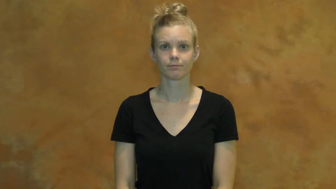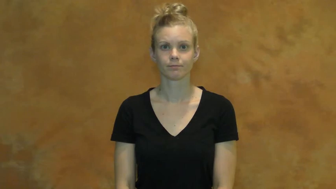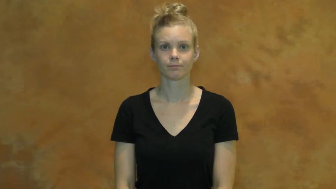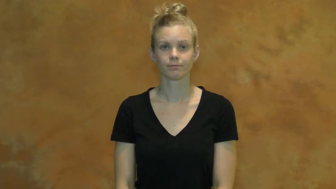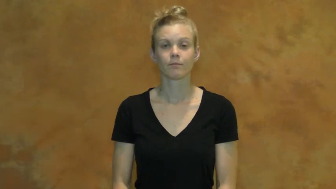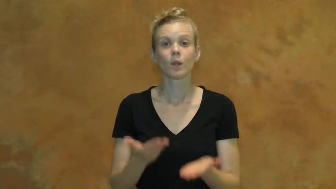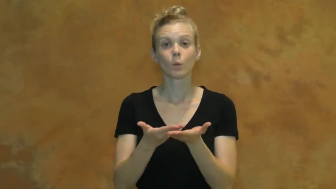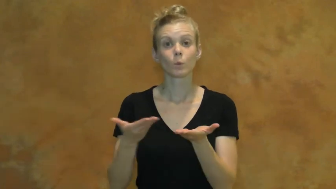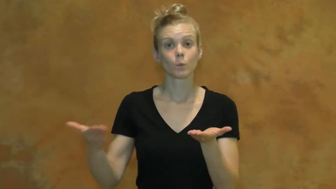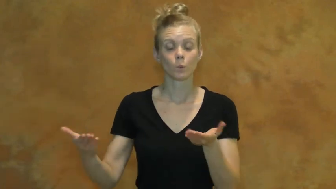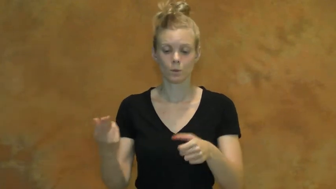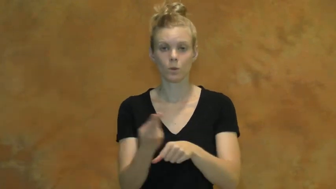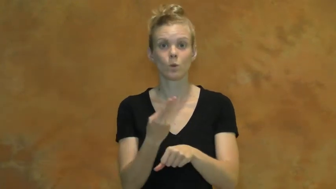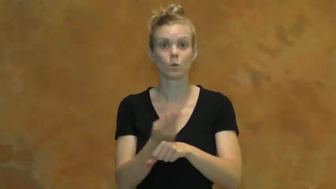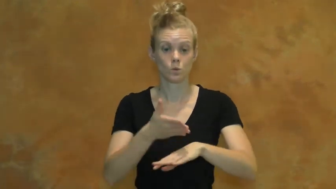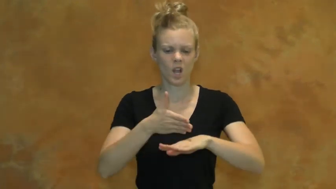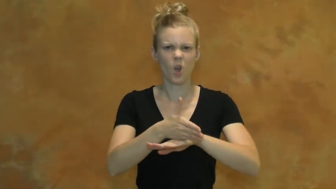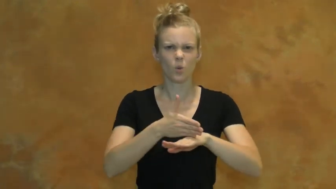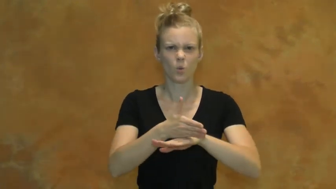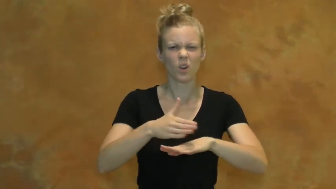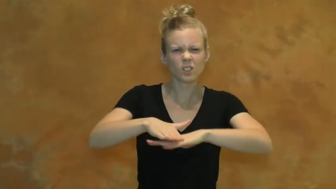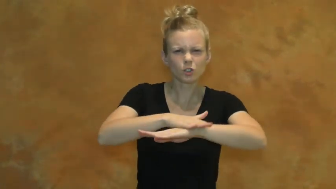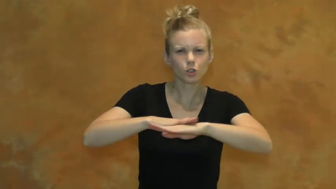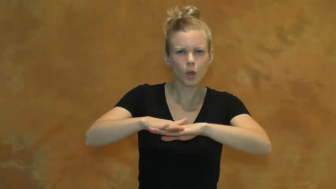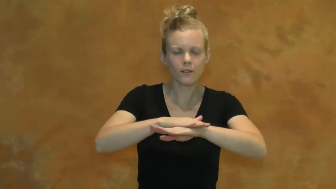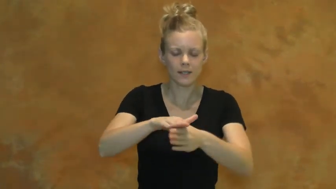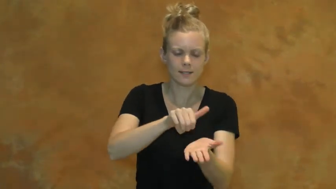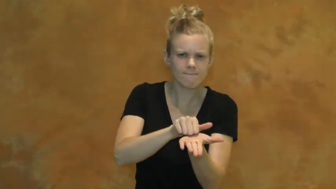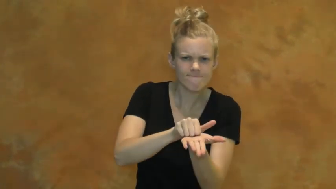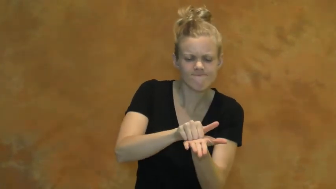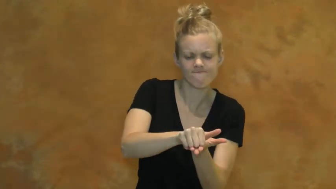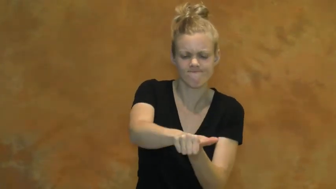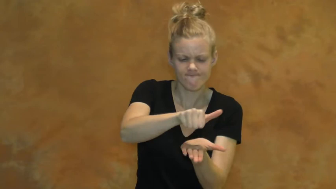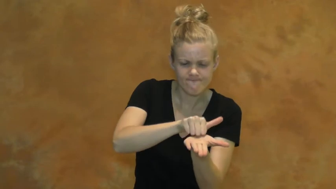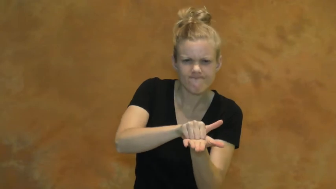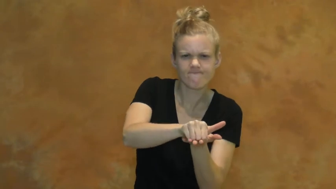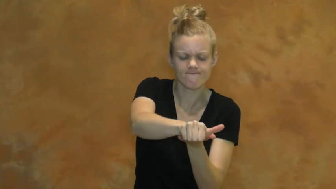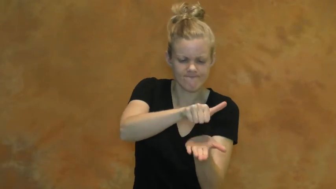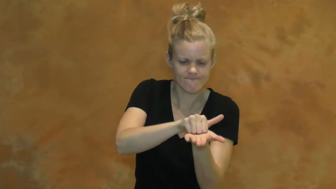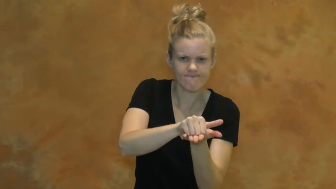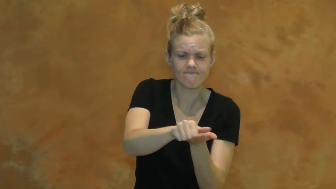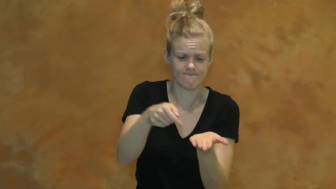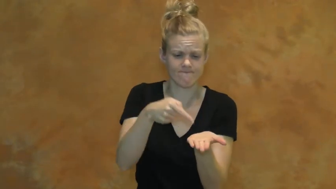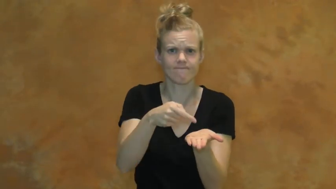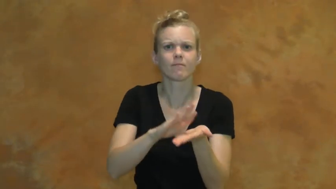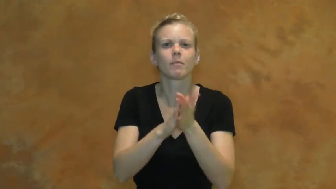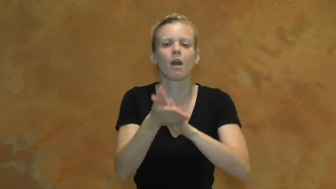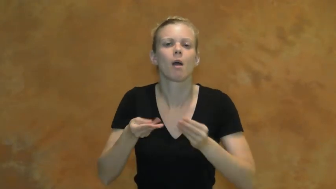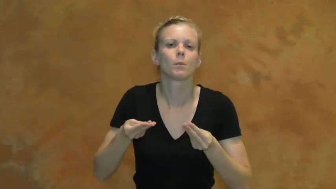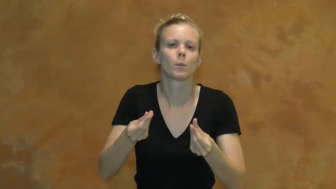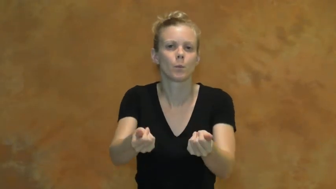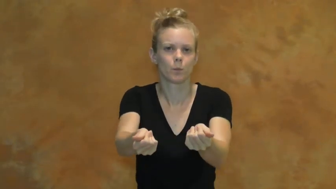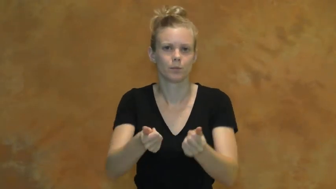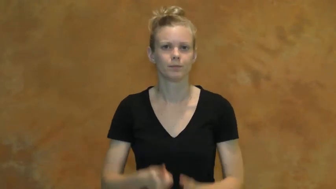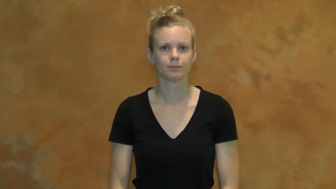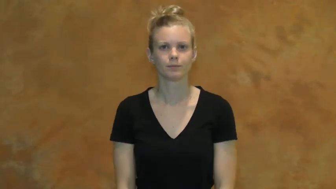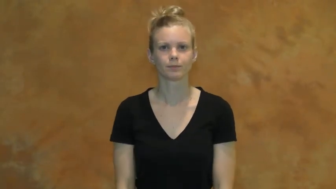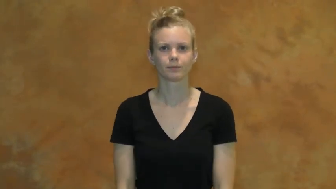planer